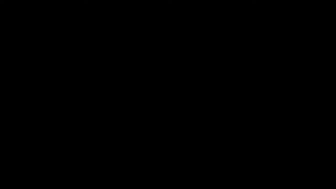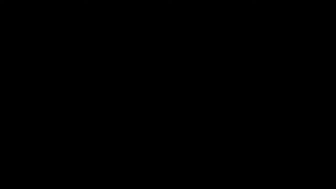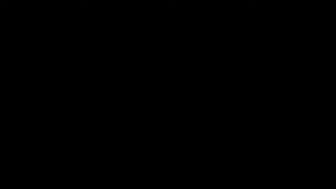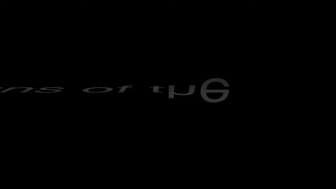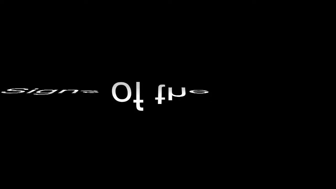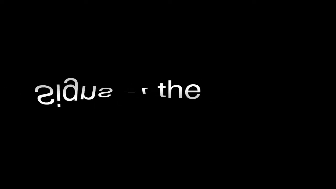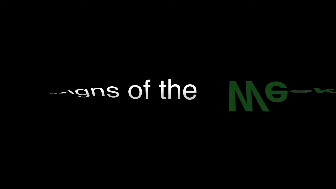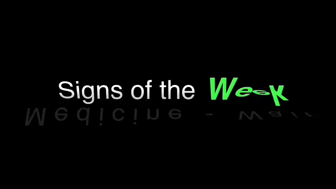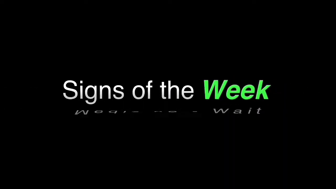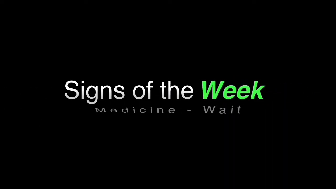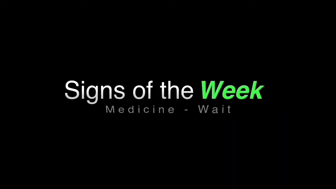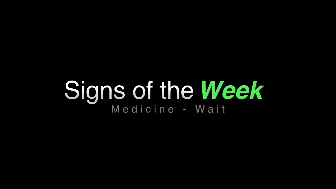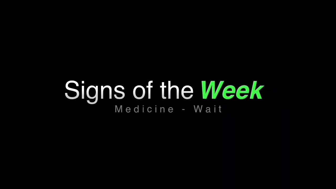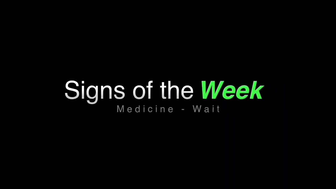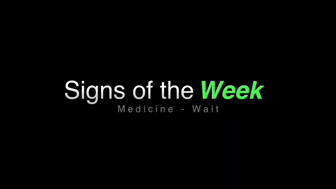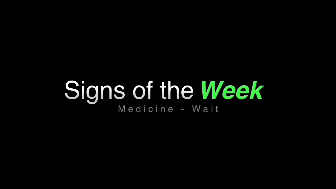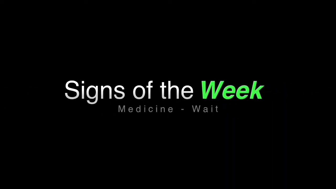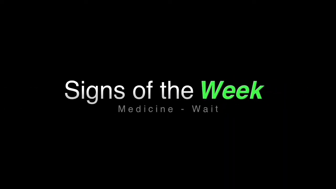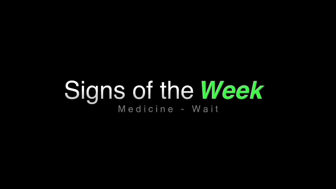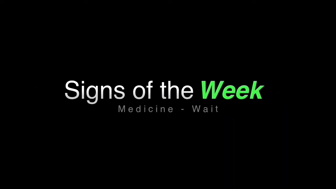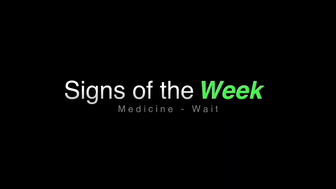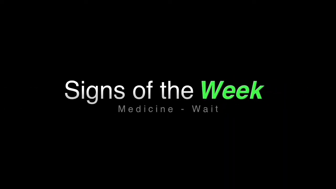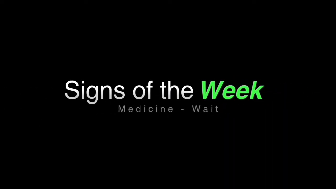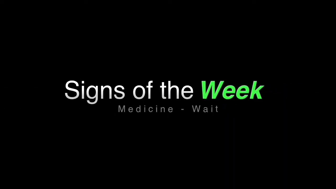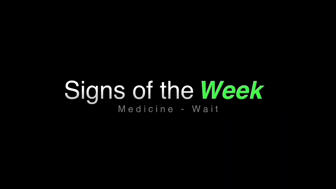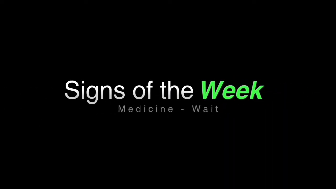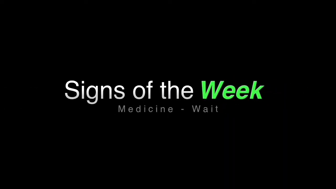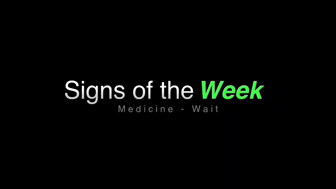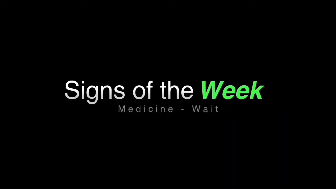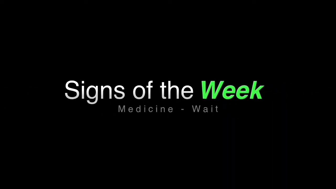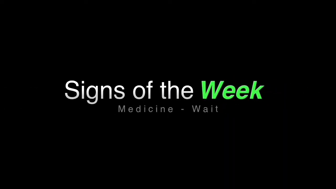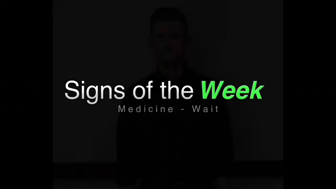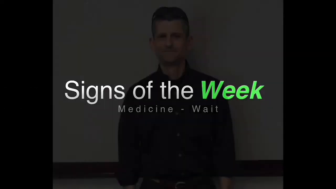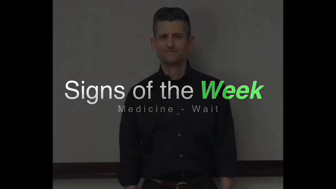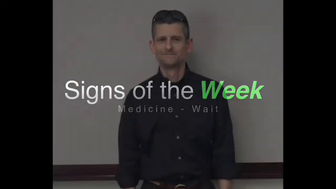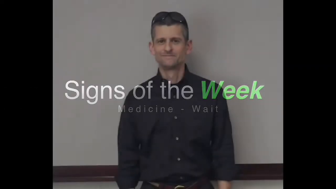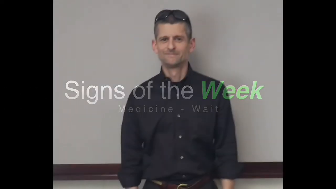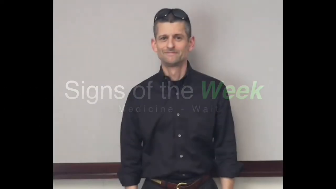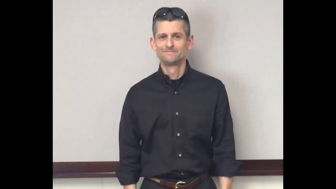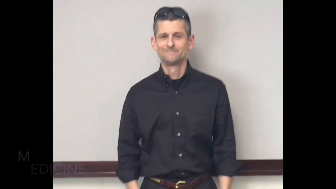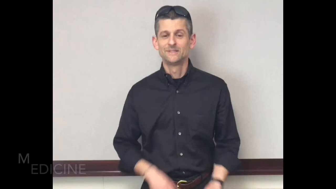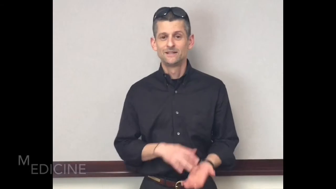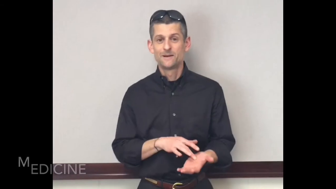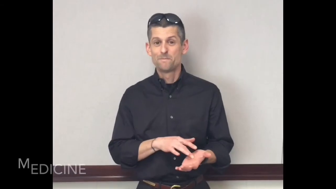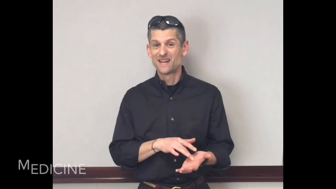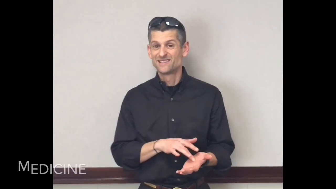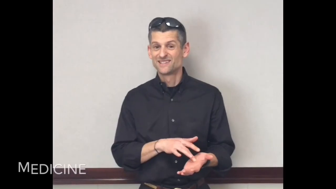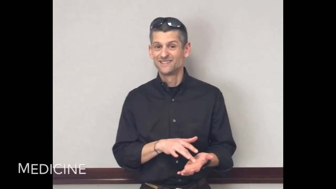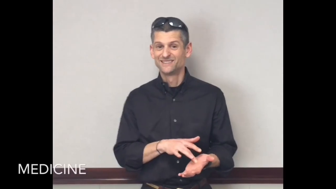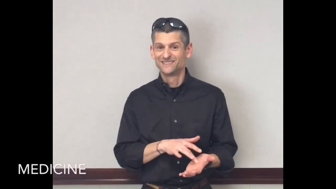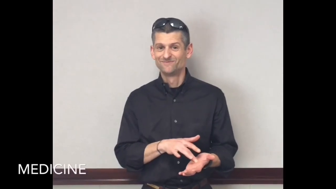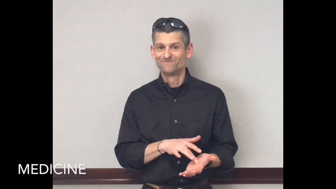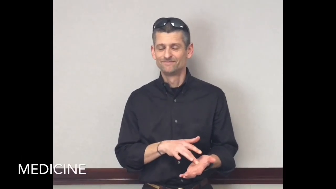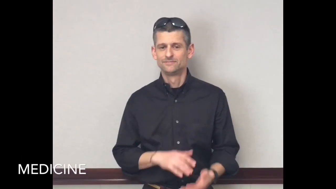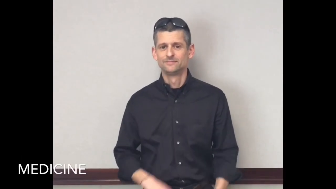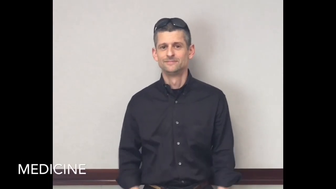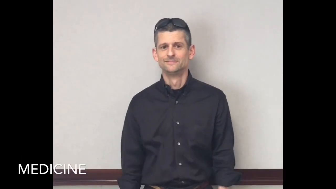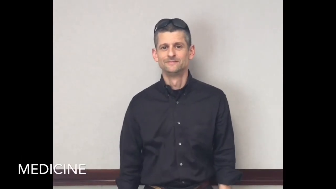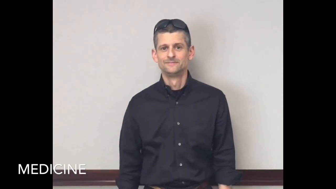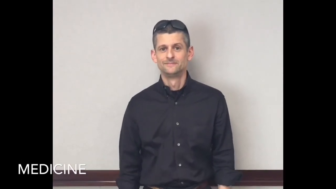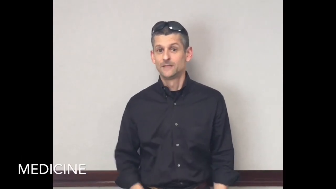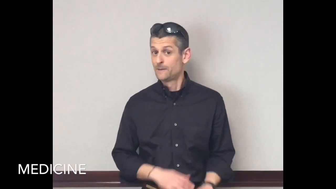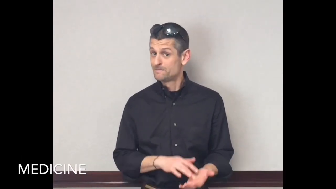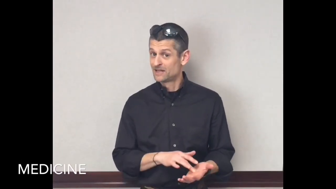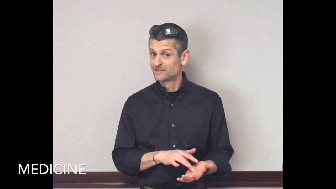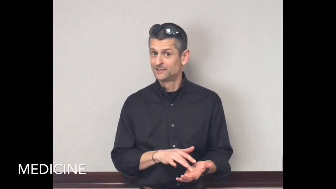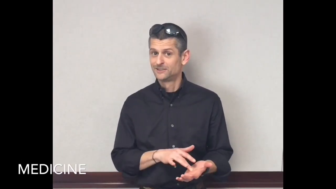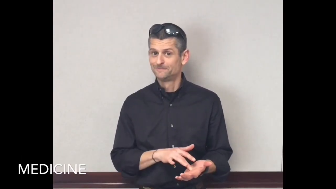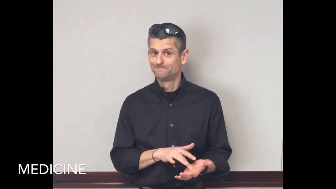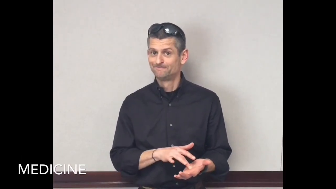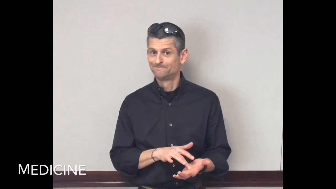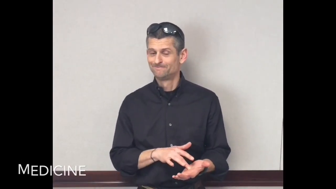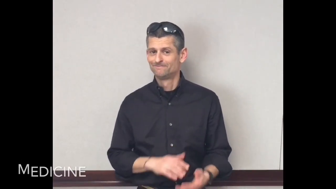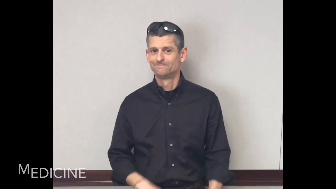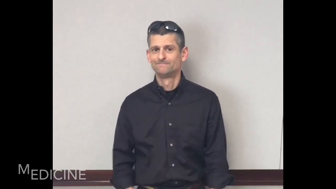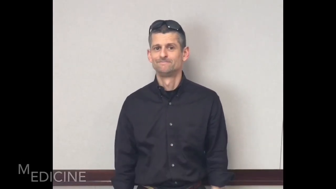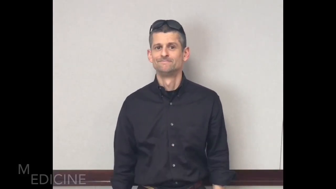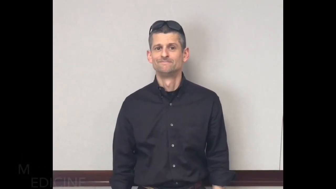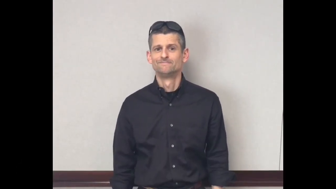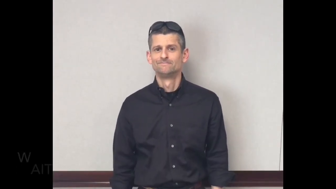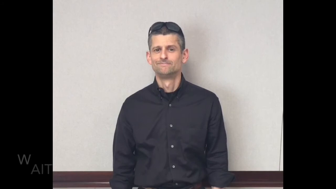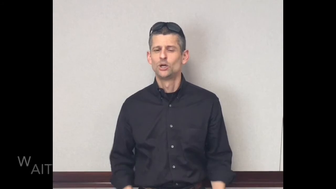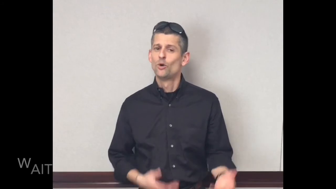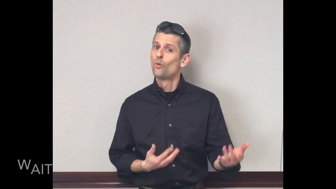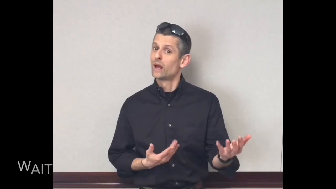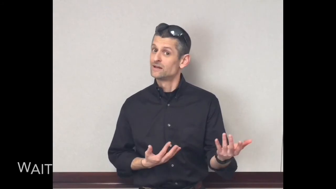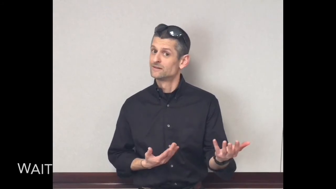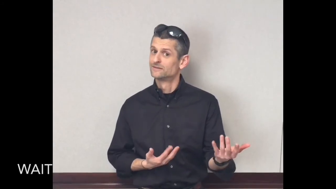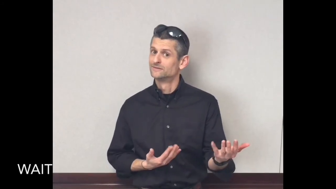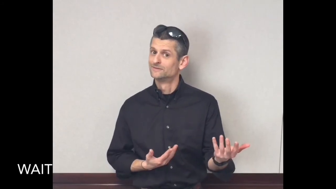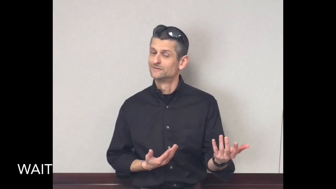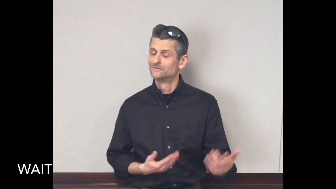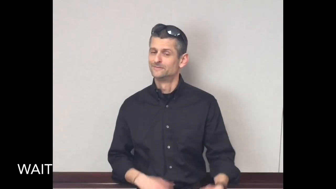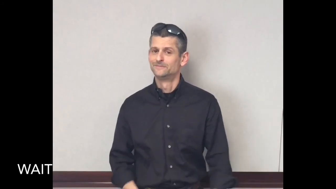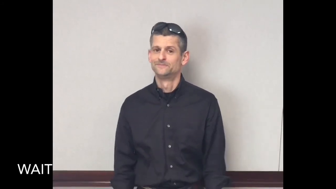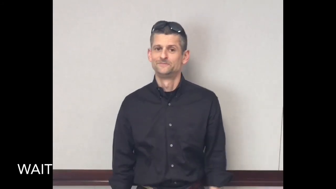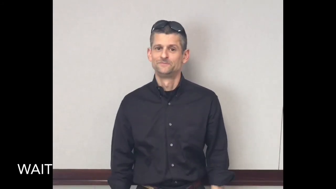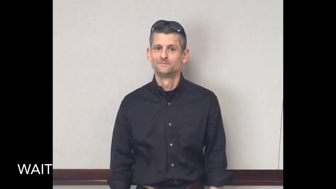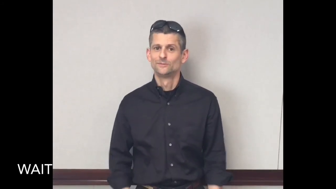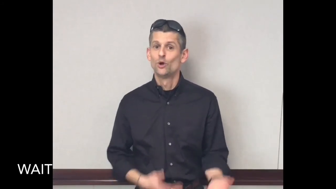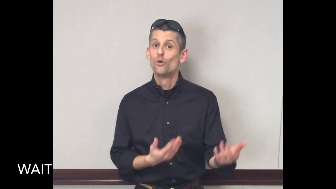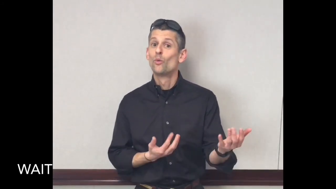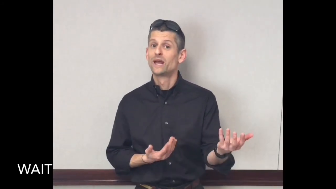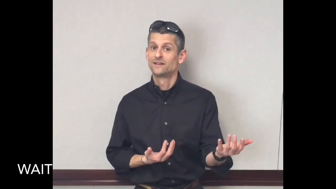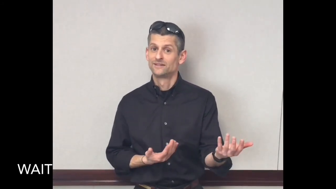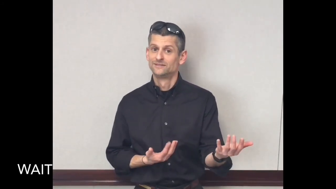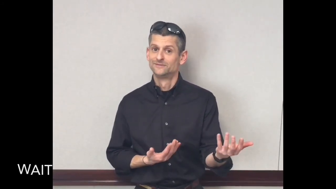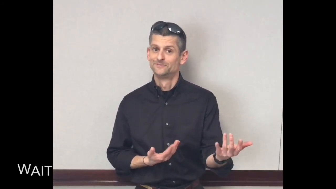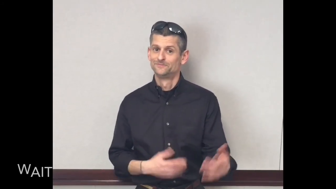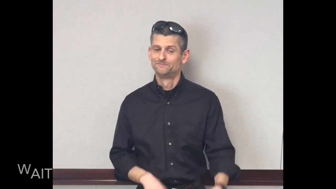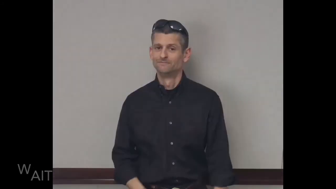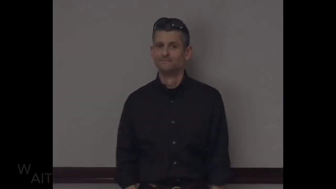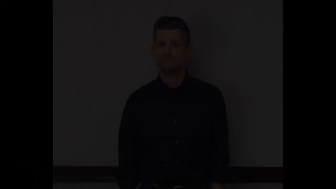Medicine/Wait